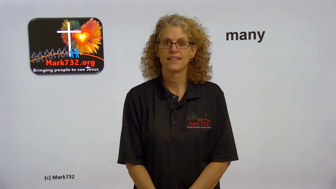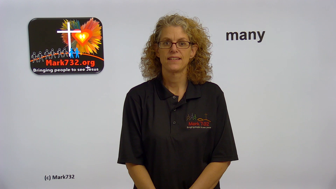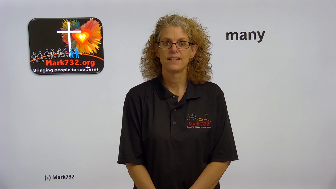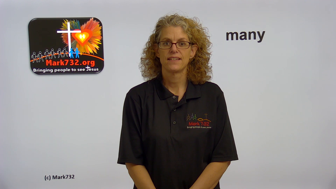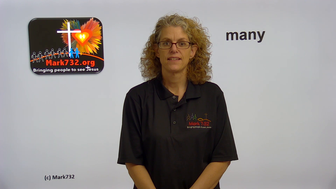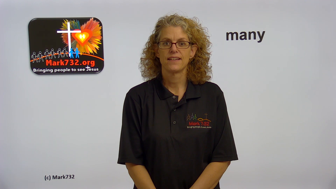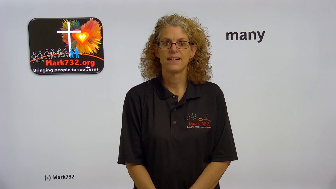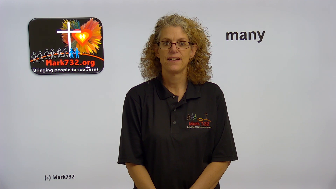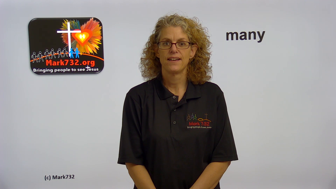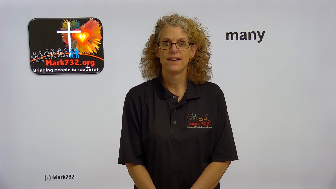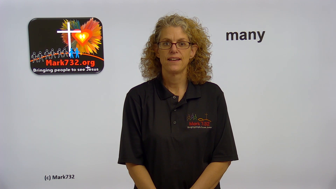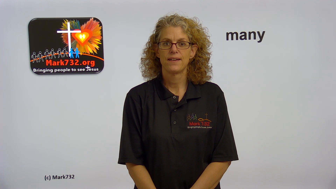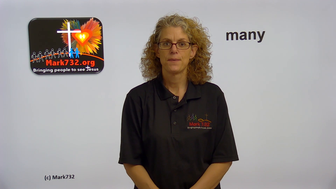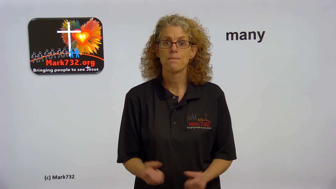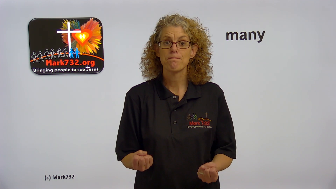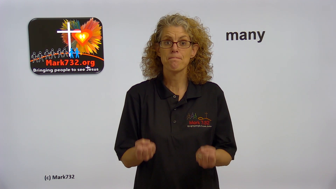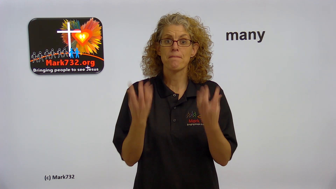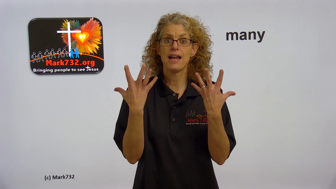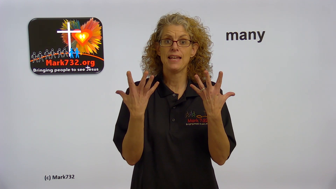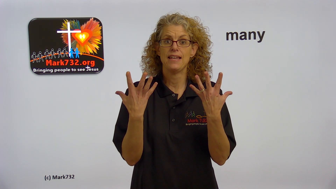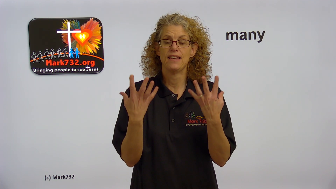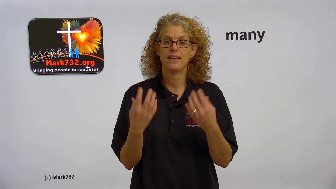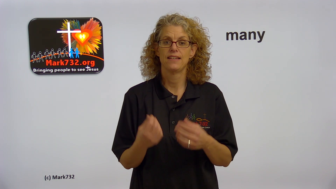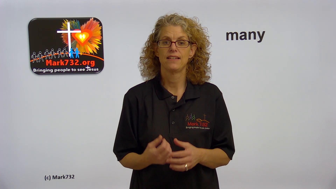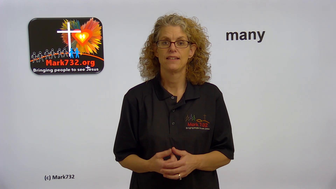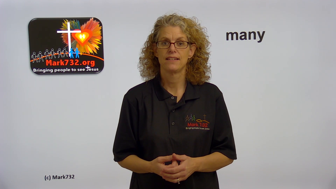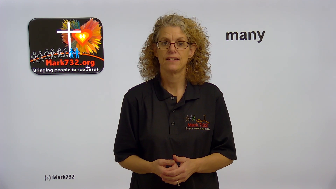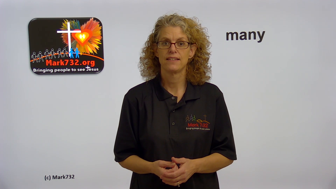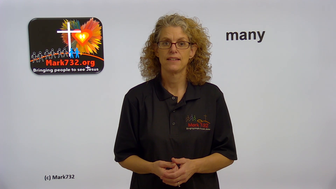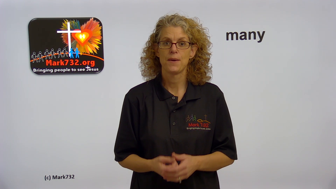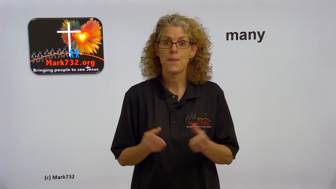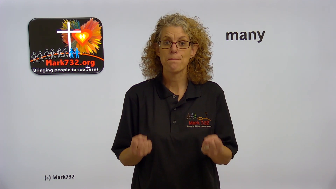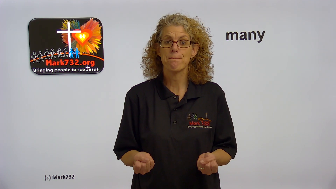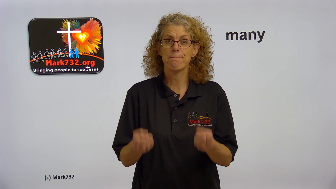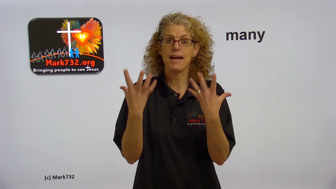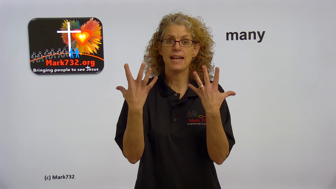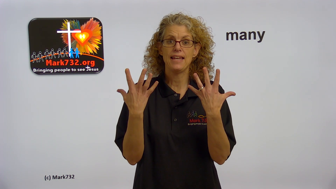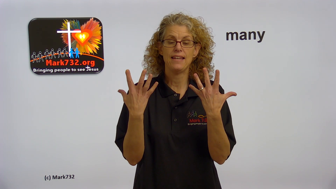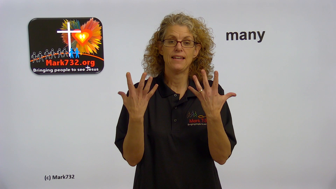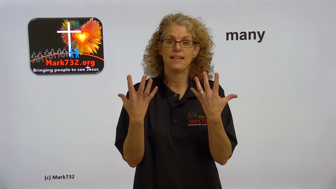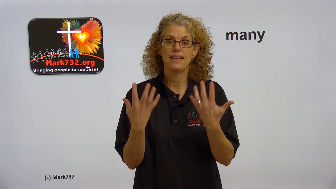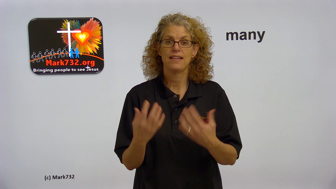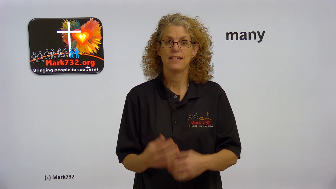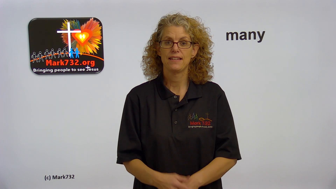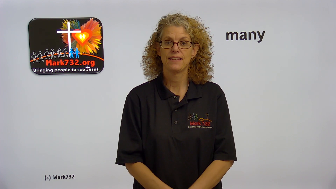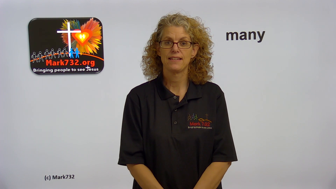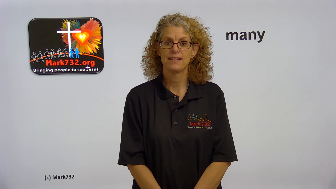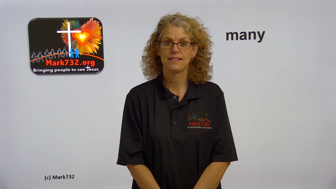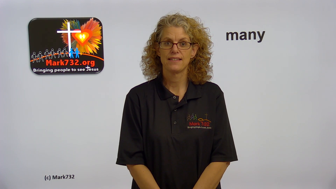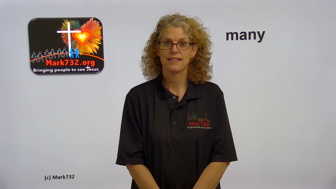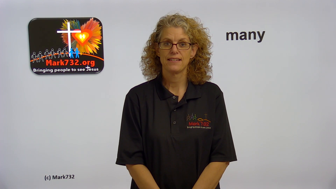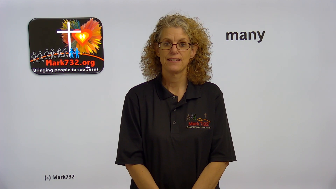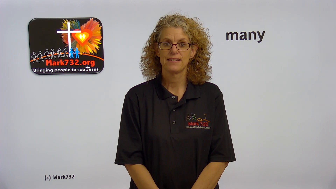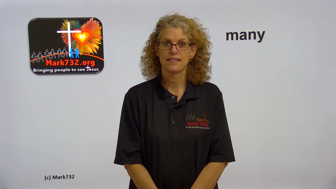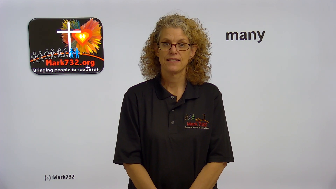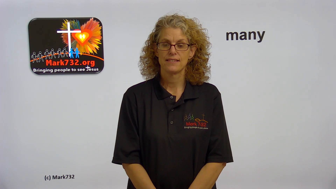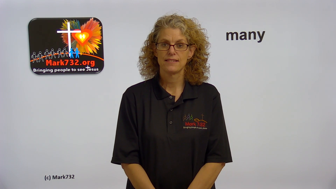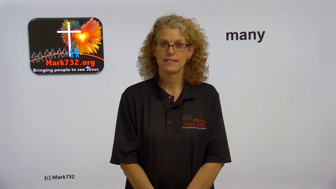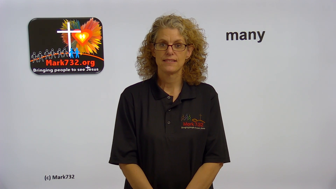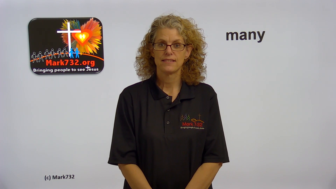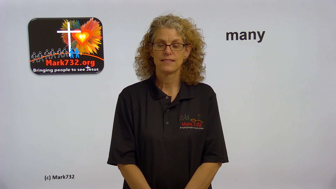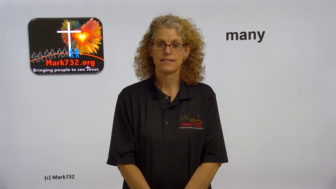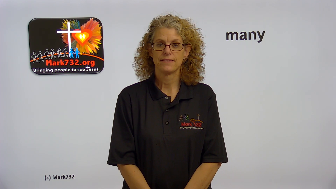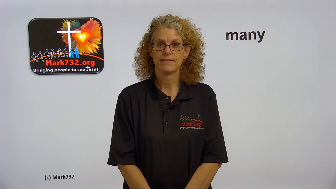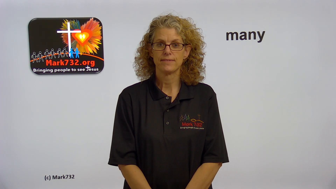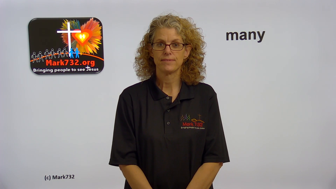many